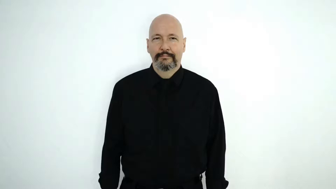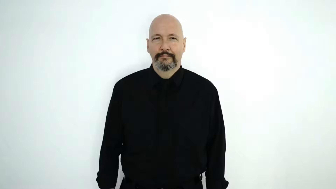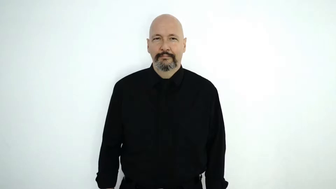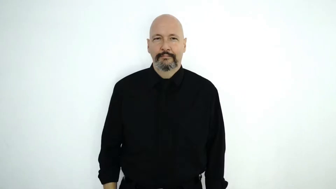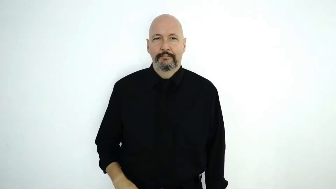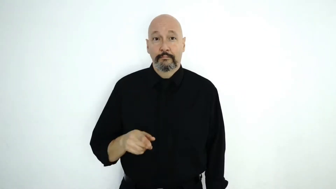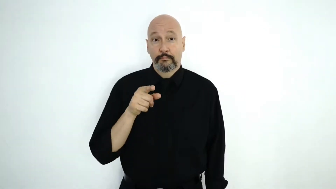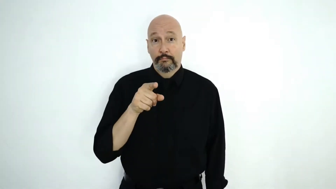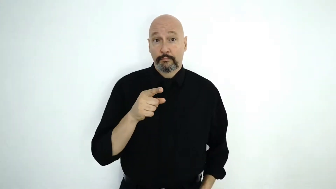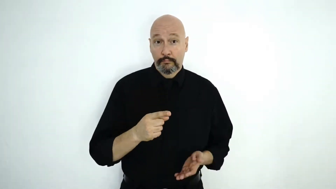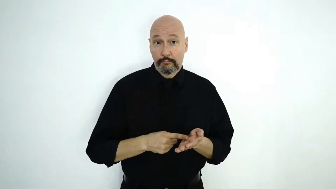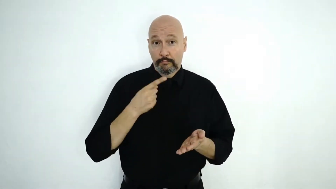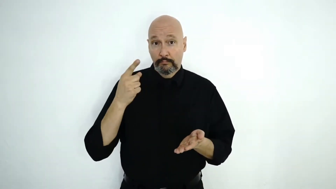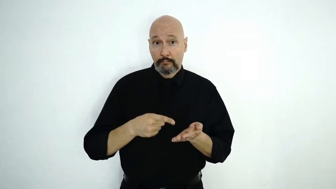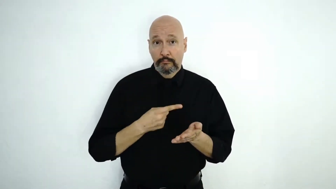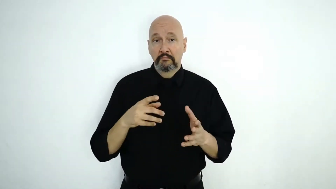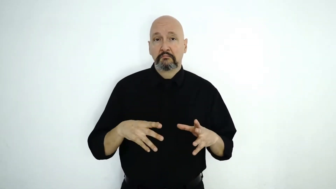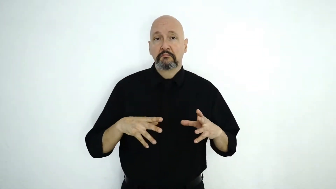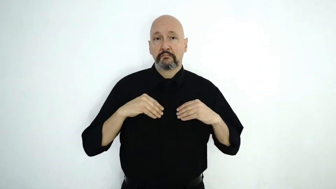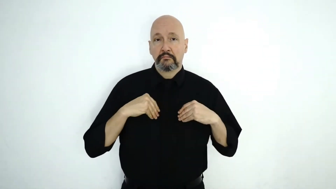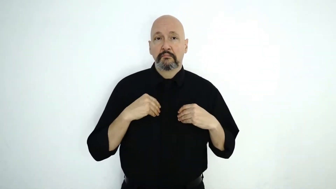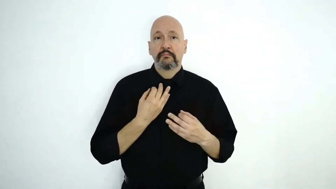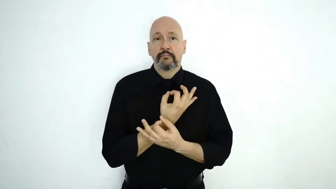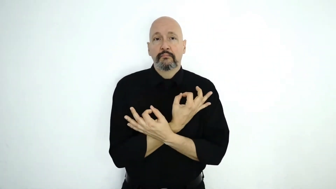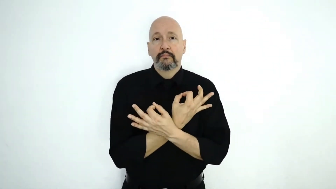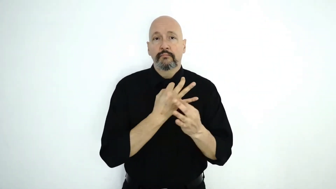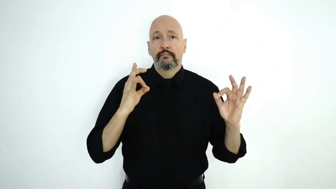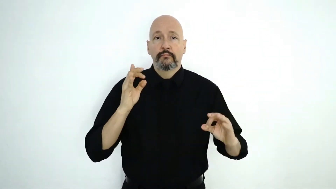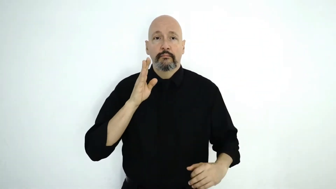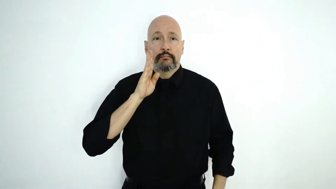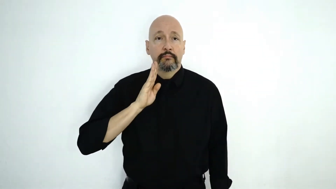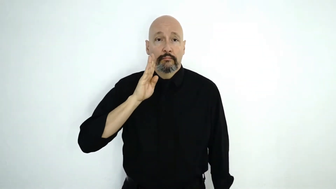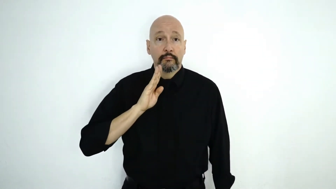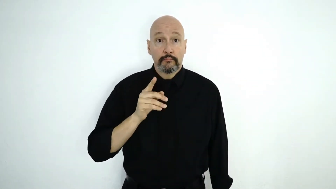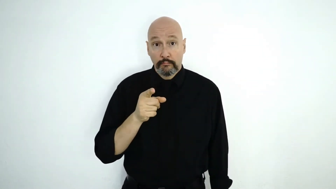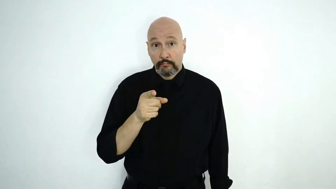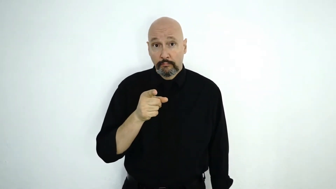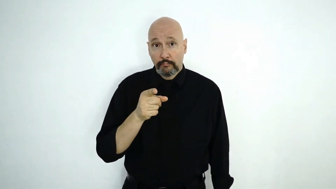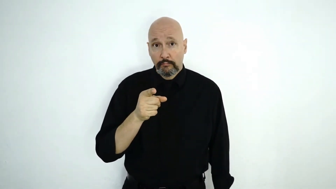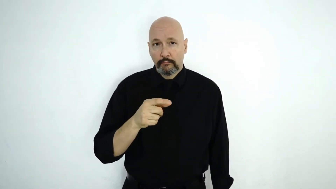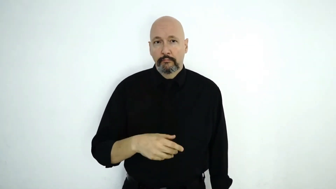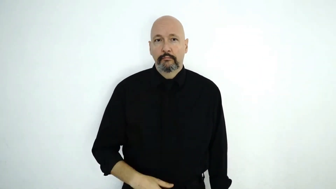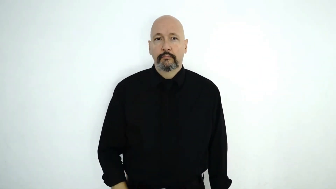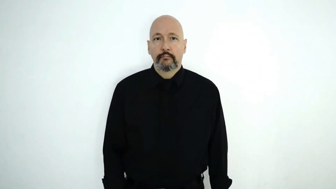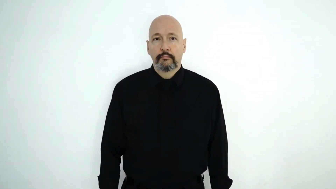YOU SOMETIMES ACCEPT FREE BEER do-YOU?